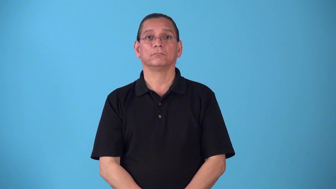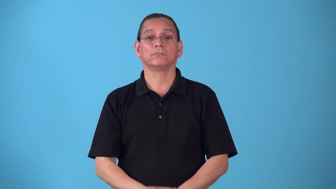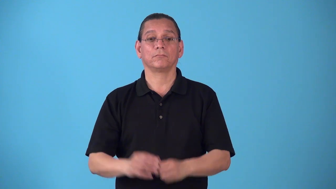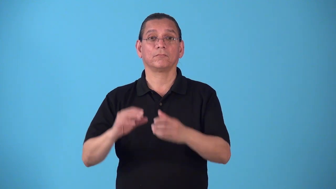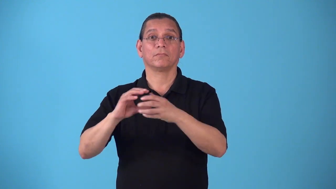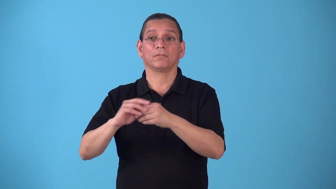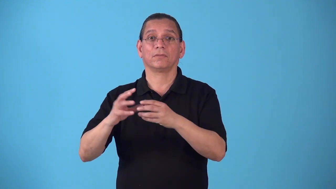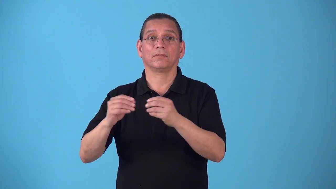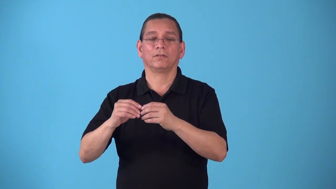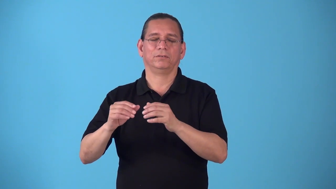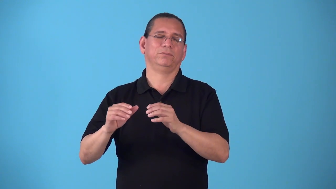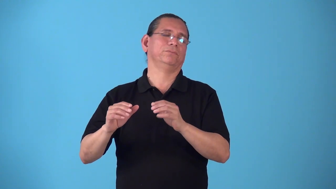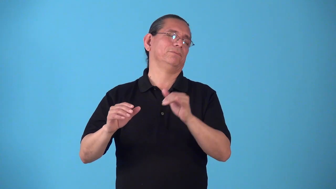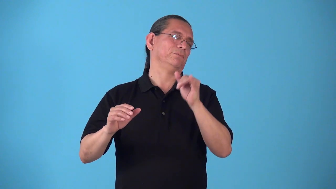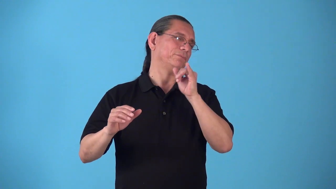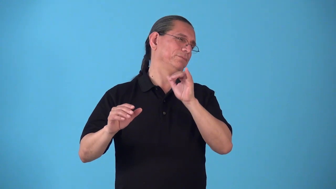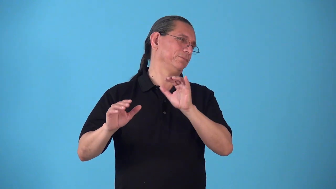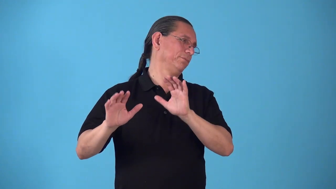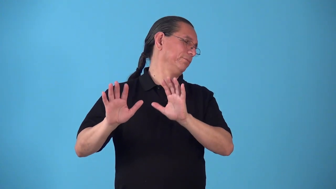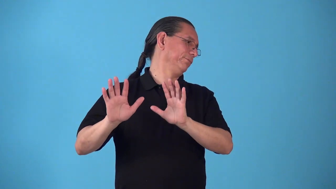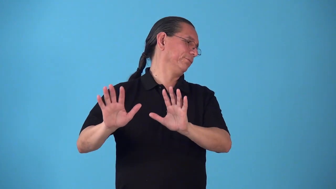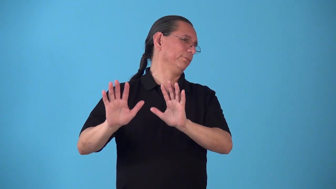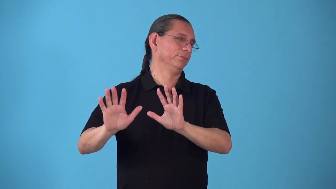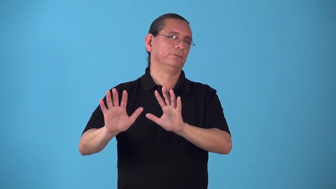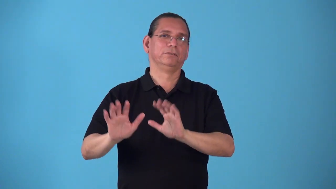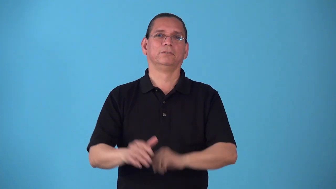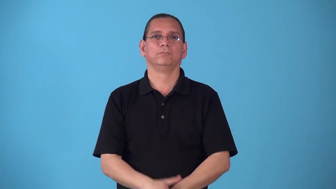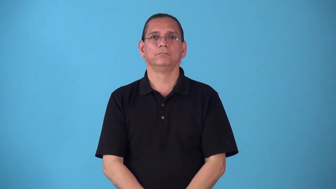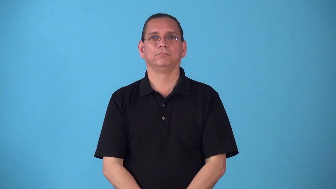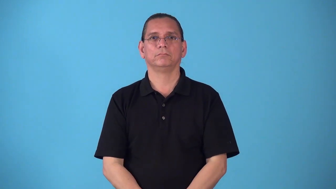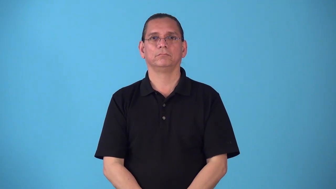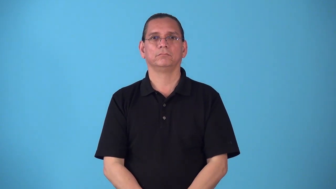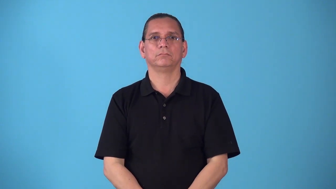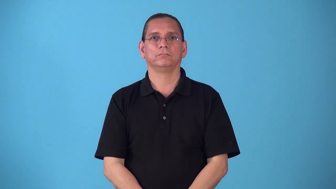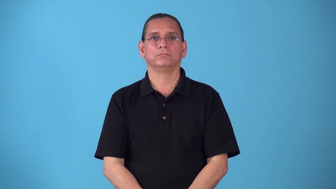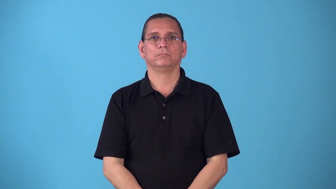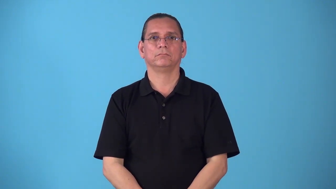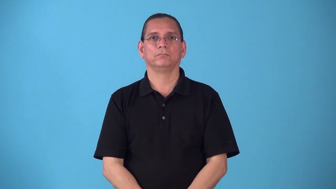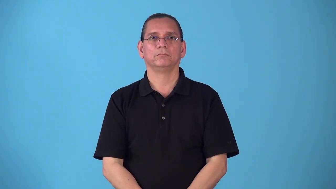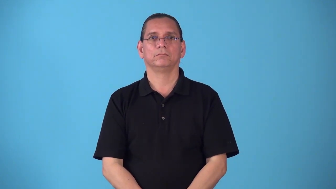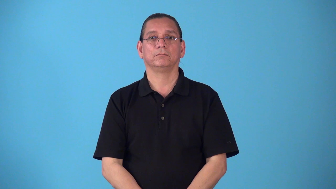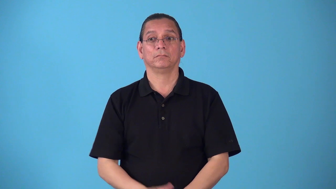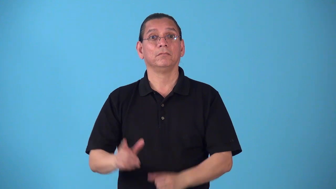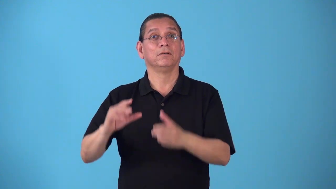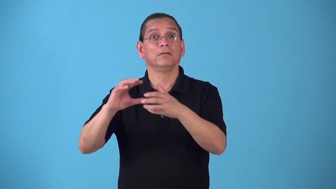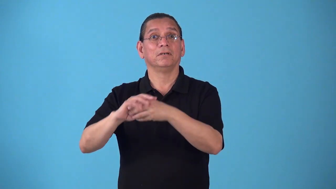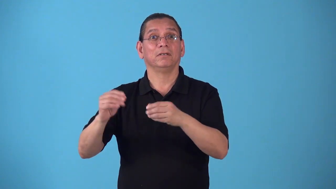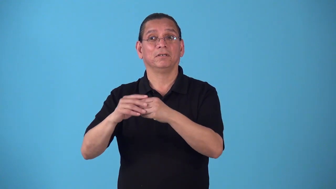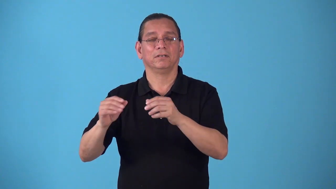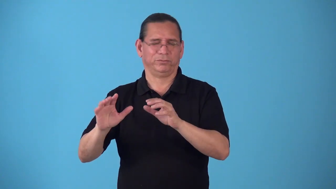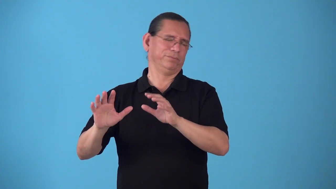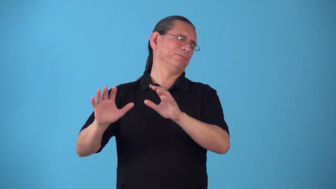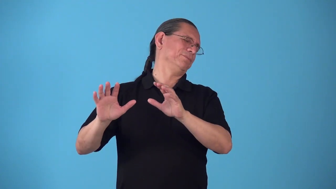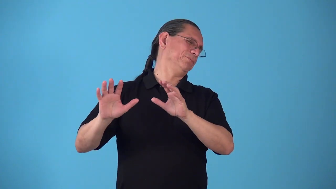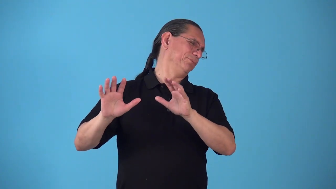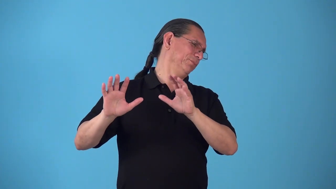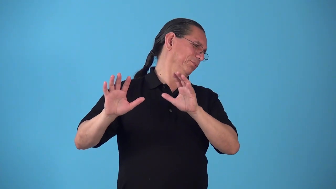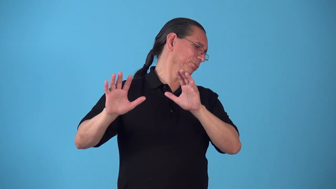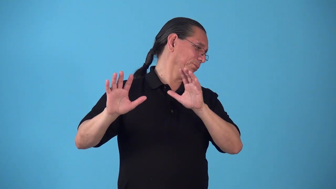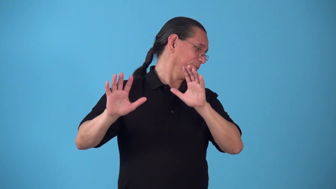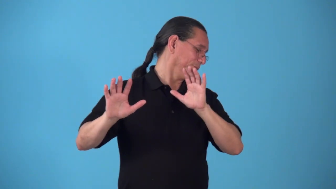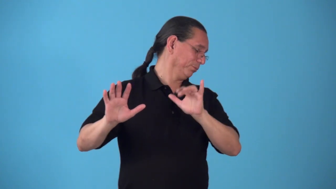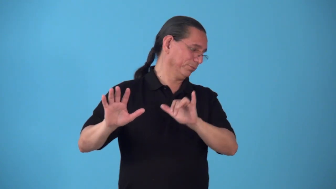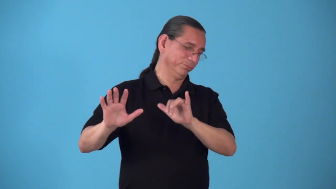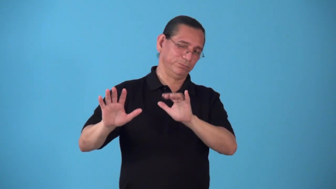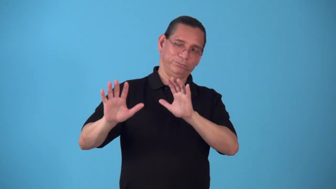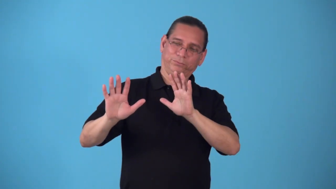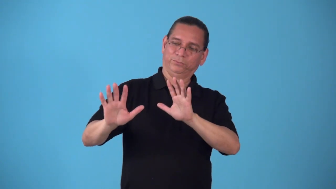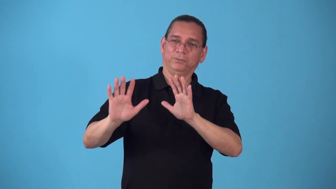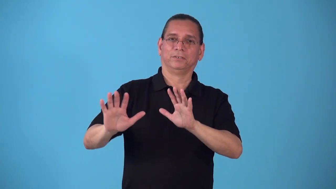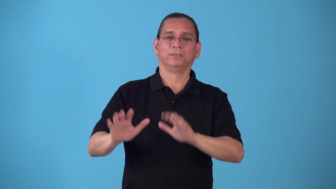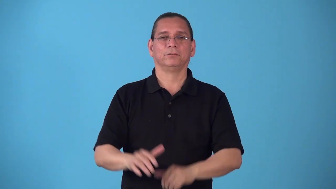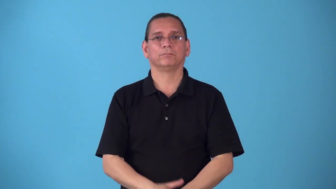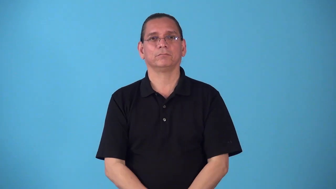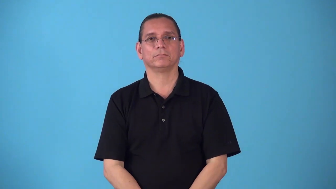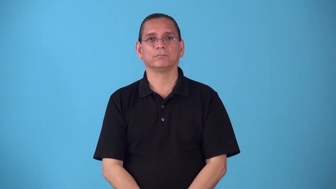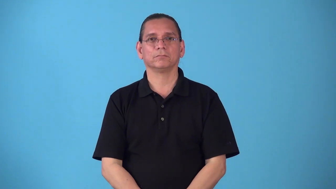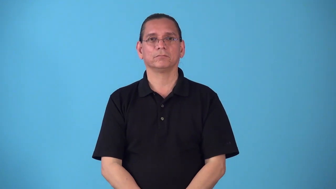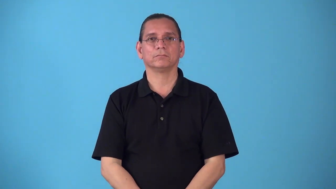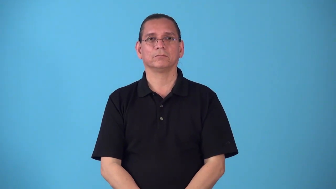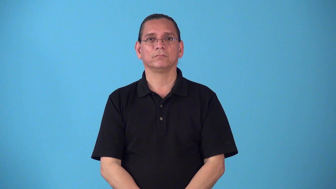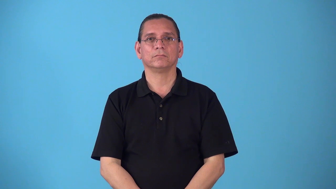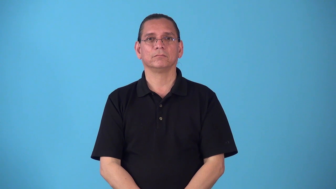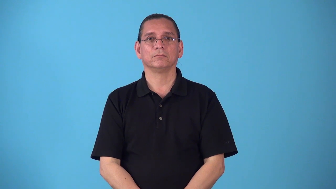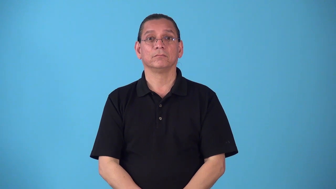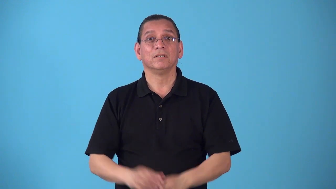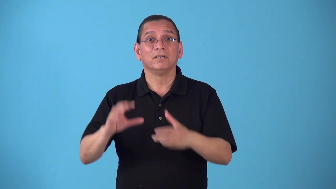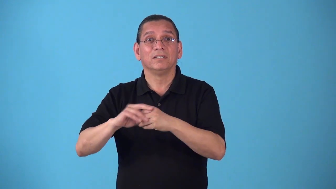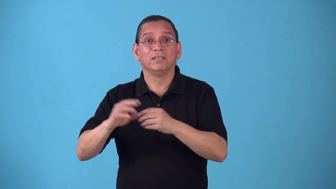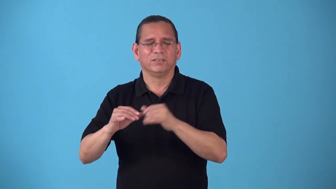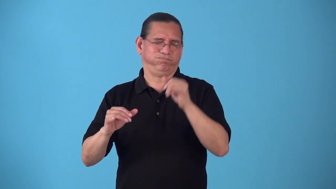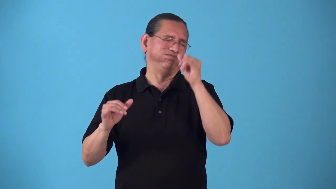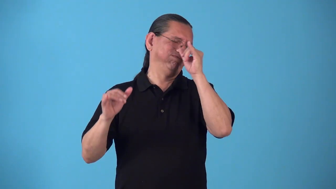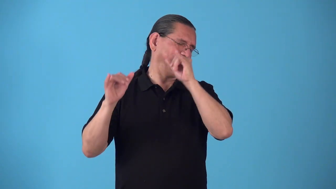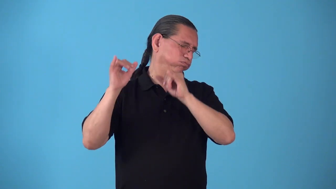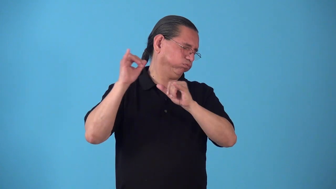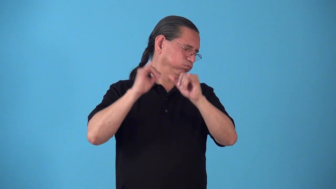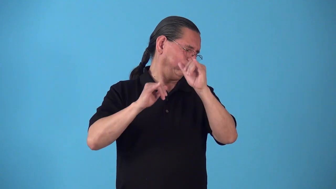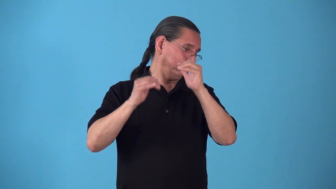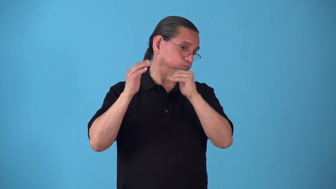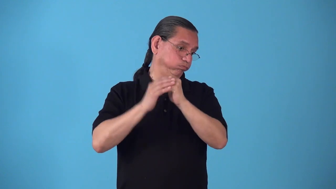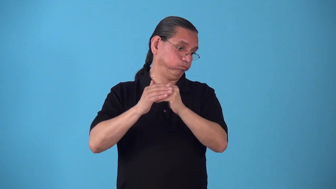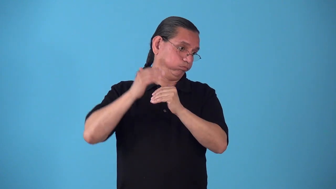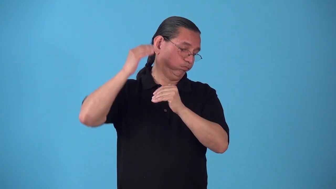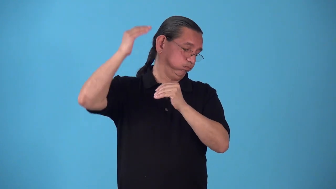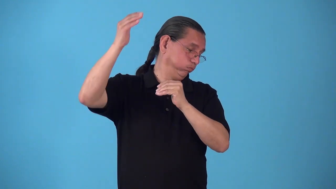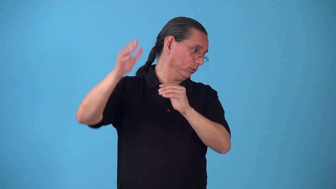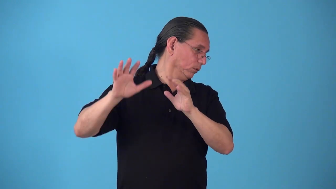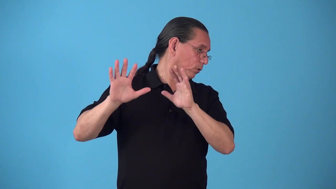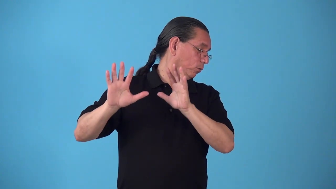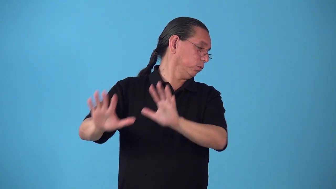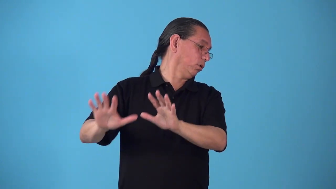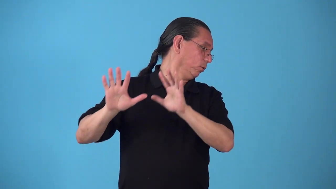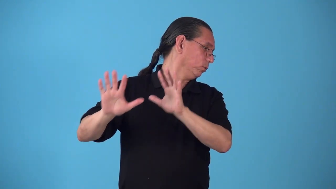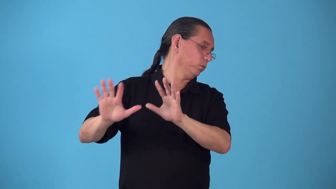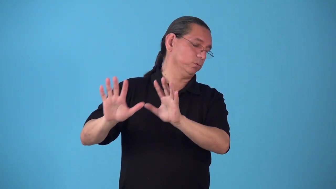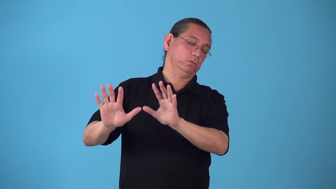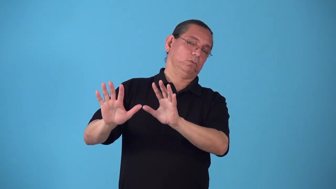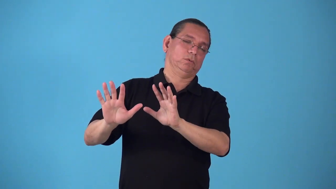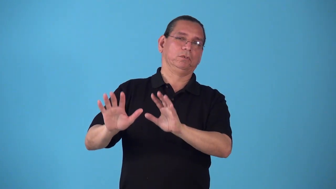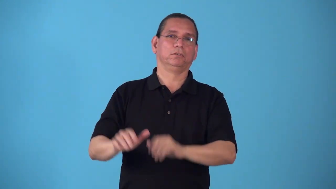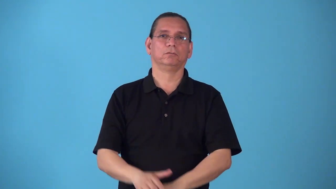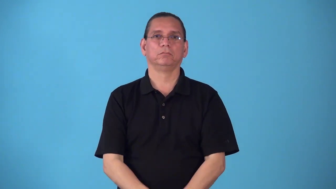salty,saltier,saltiest